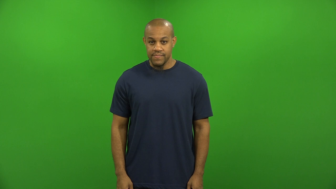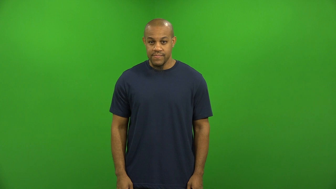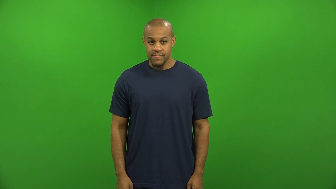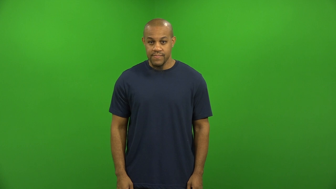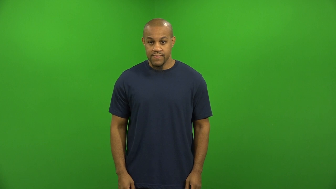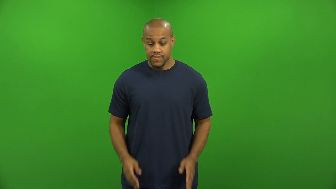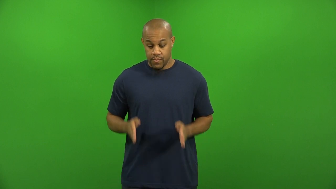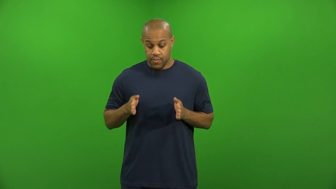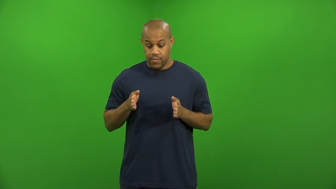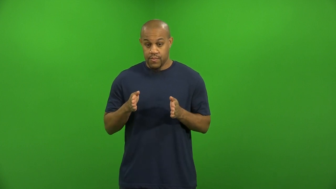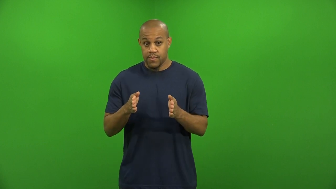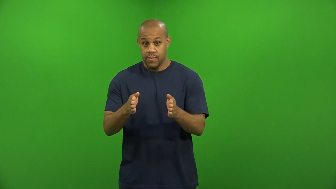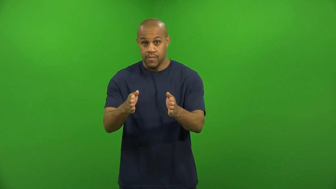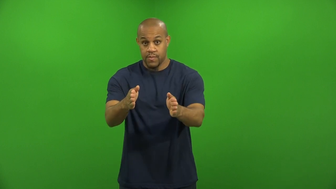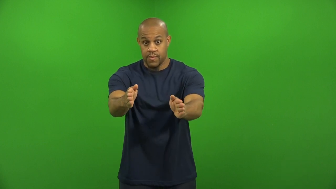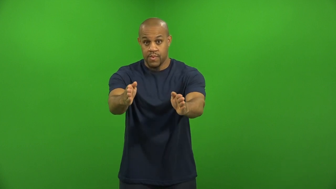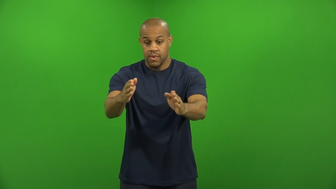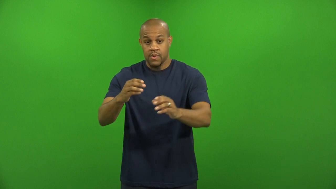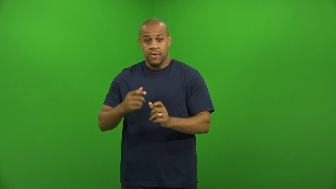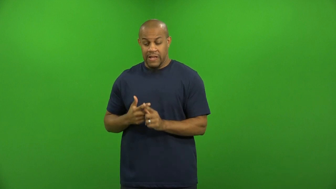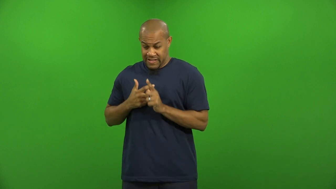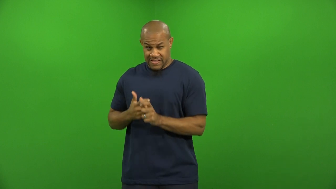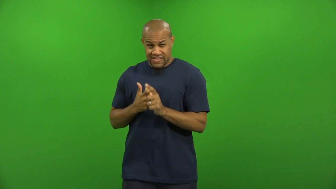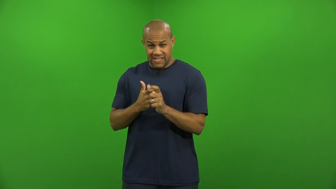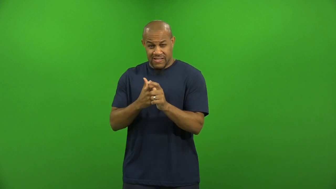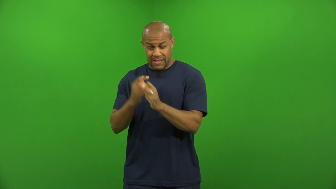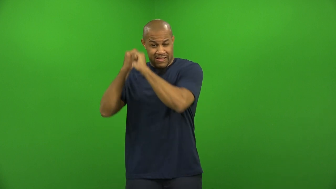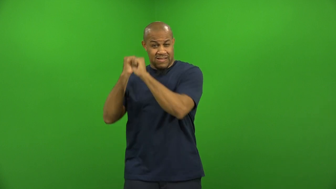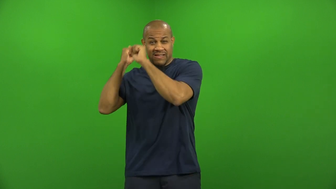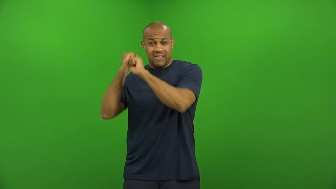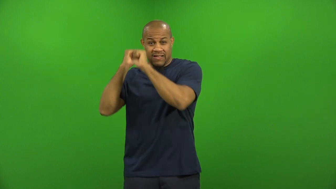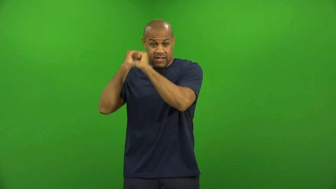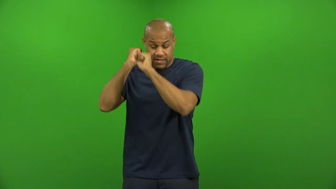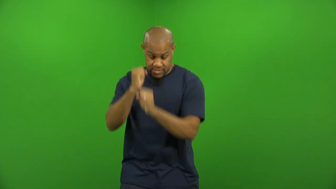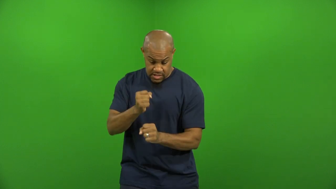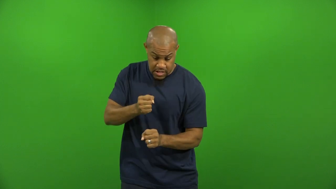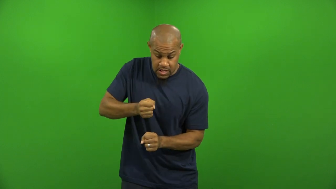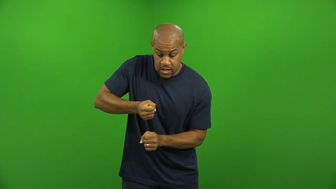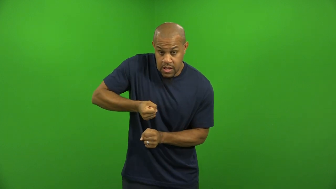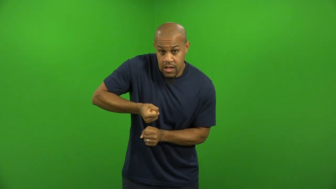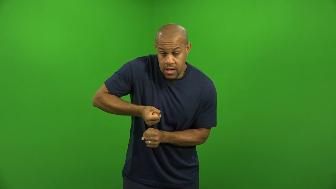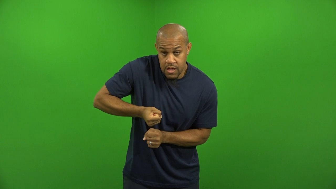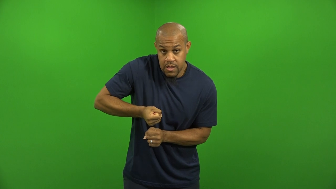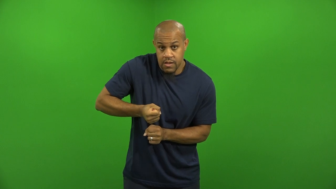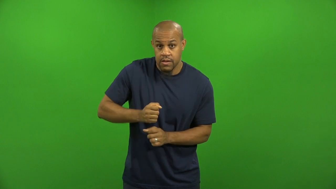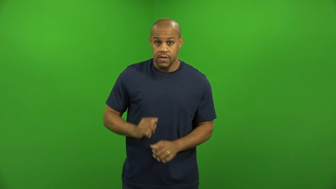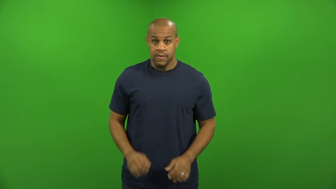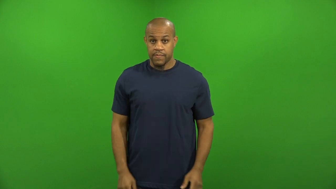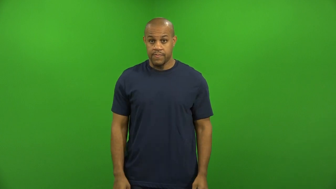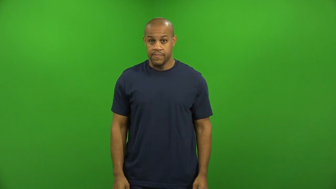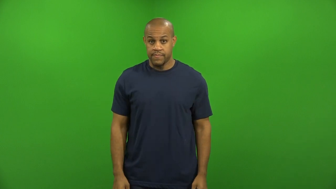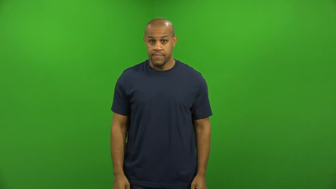Polevault runway